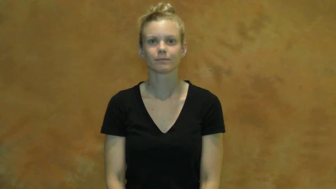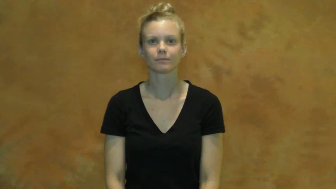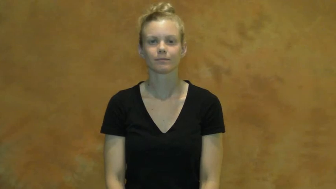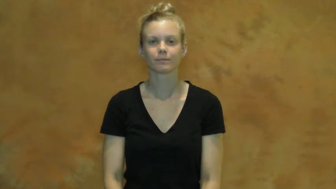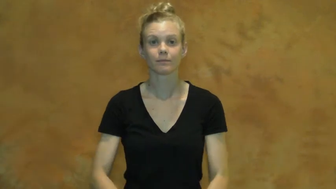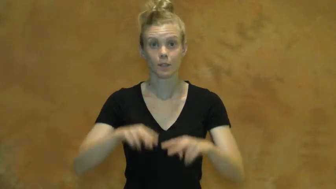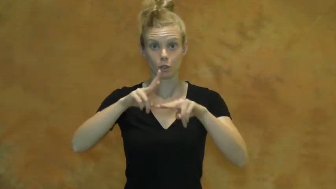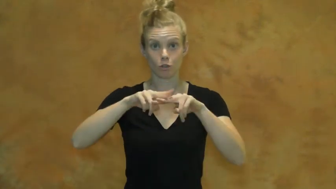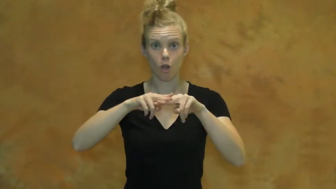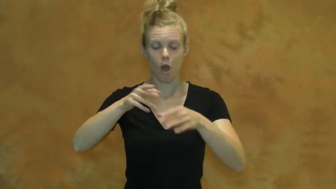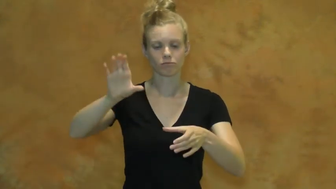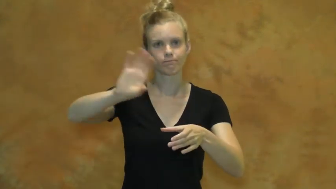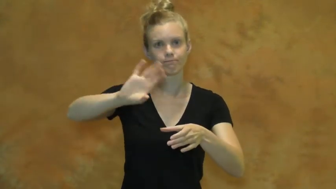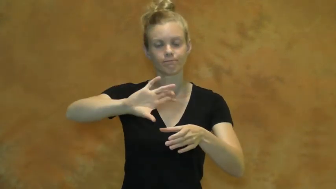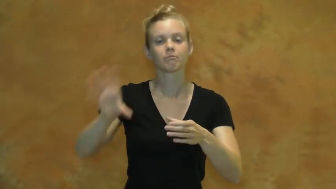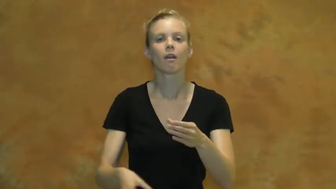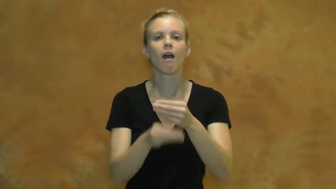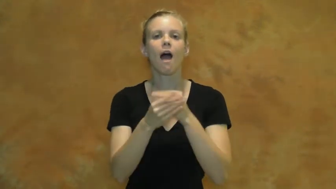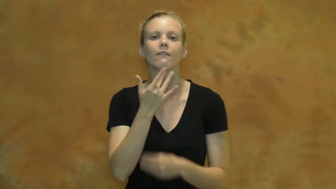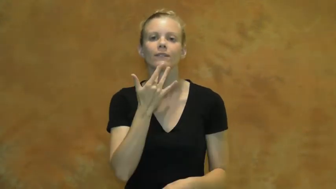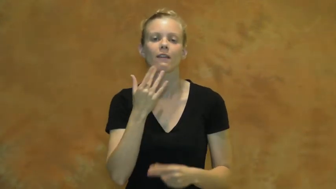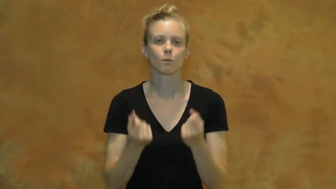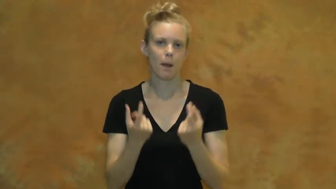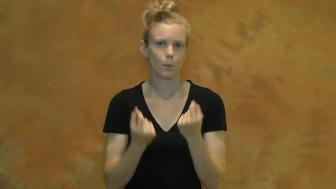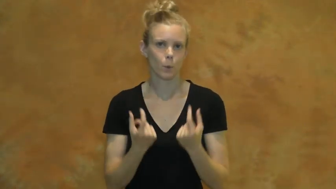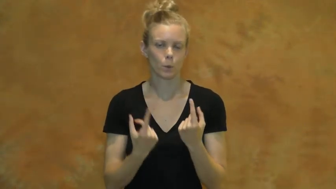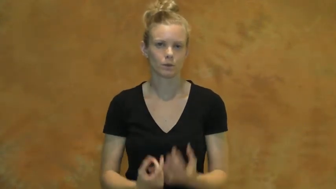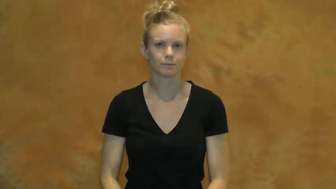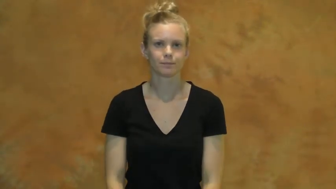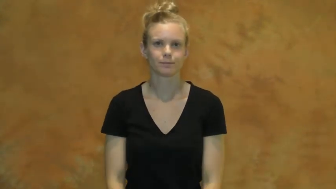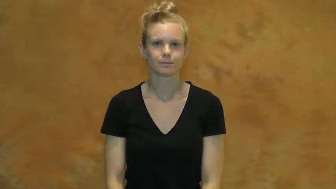popcorn salt